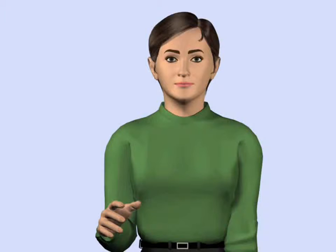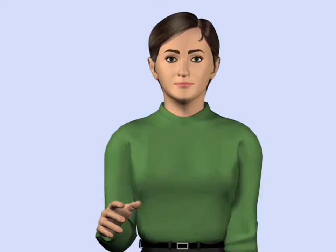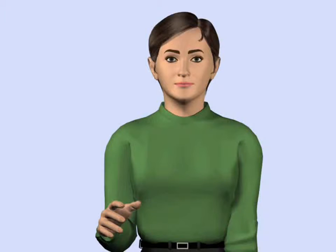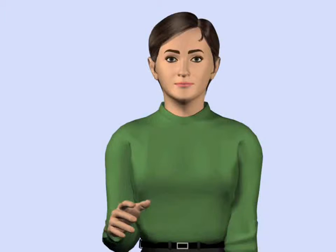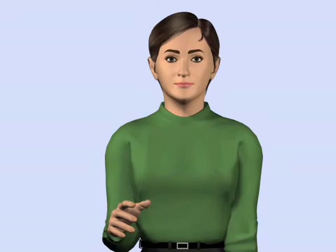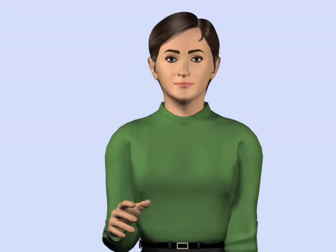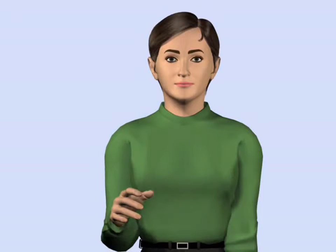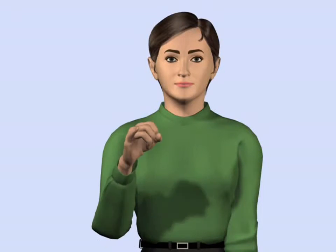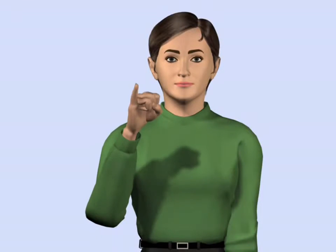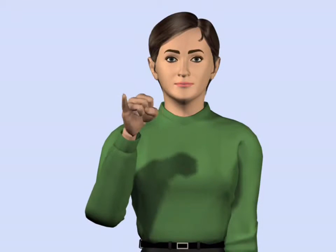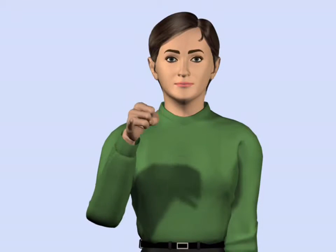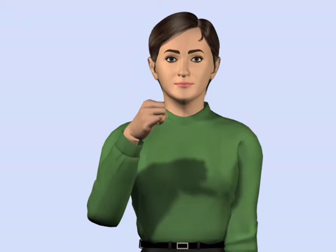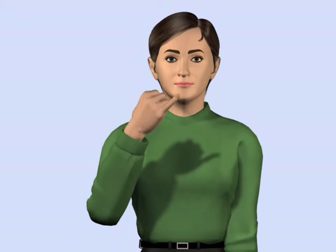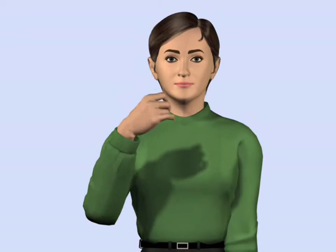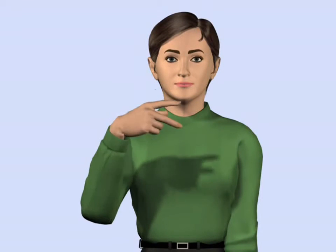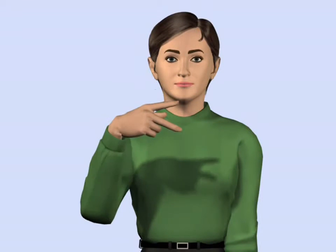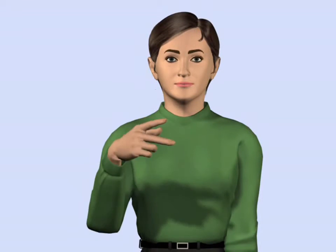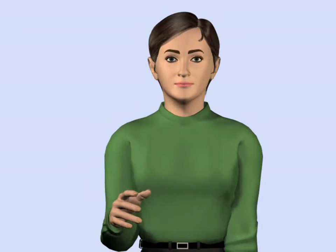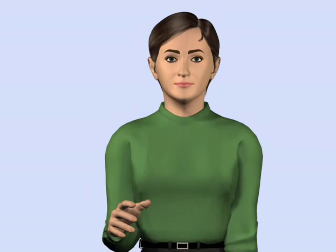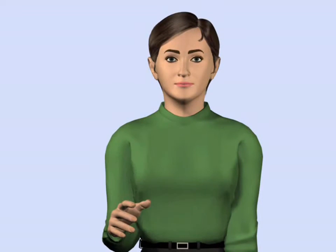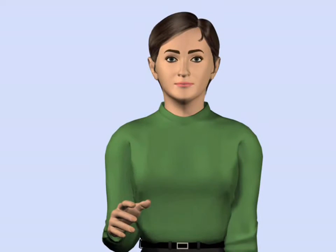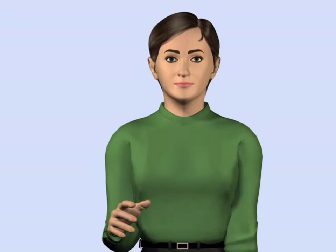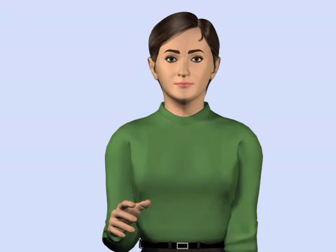Jemima Puddle Duck,Jemima